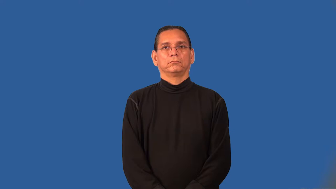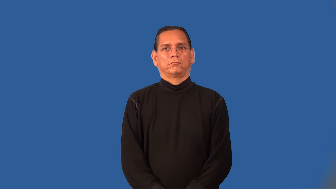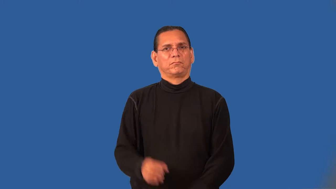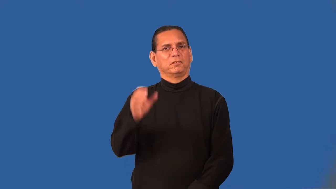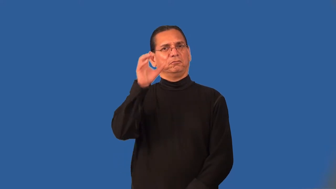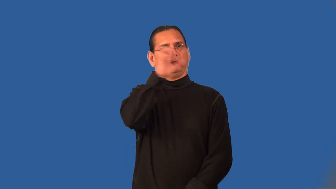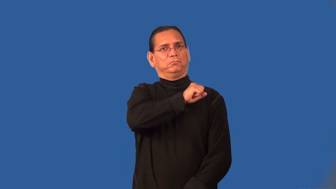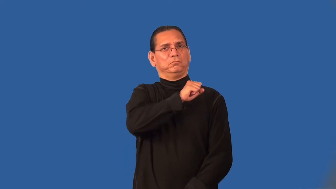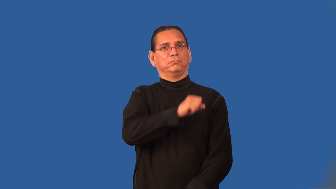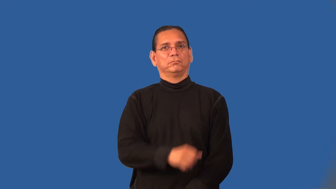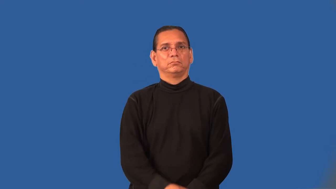presumably